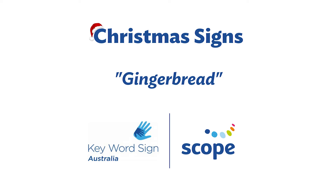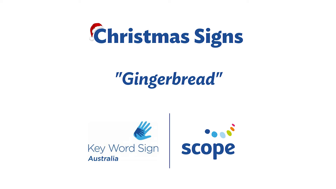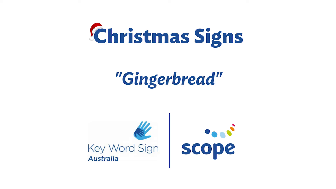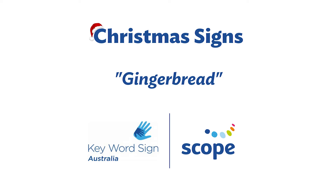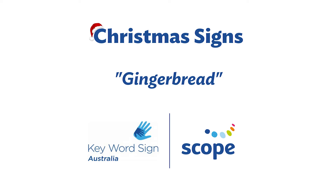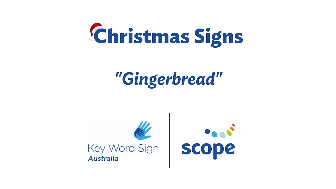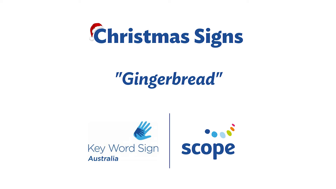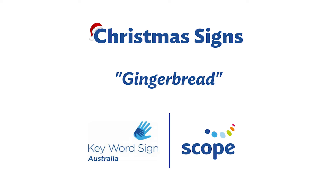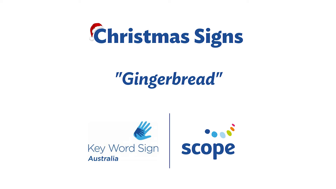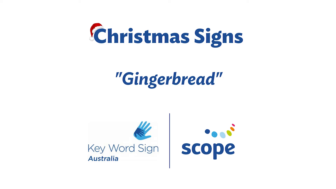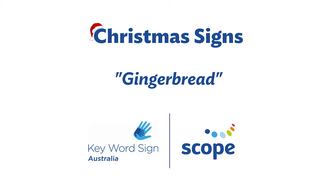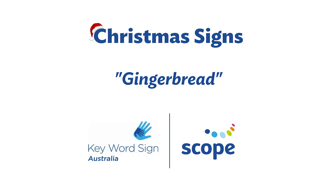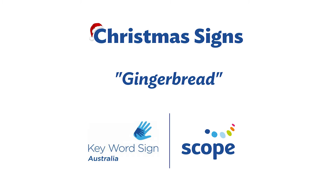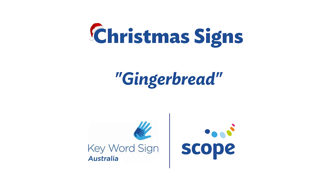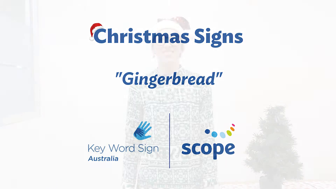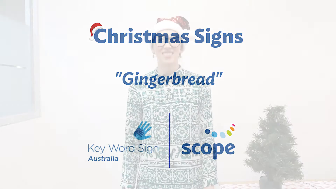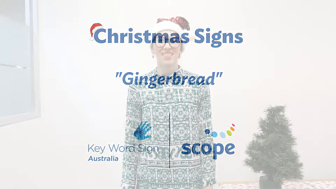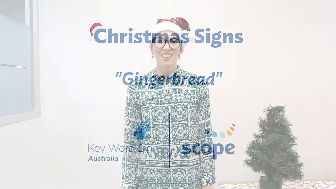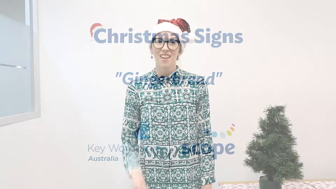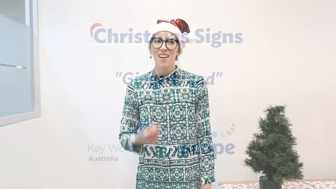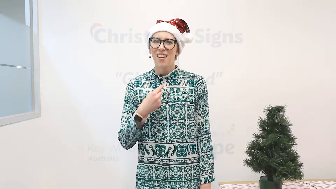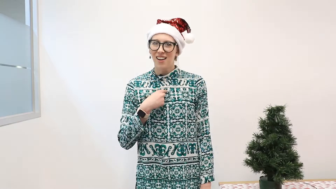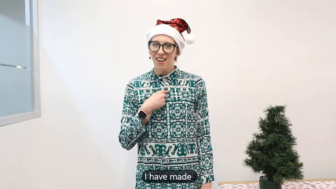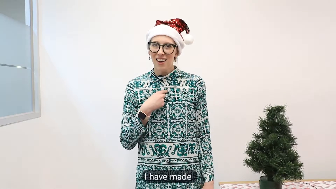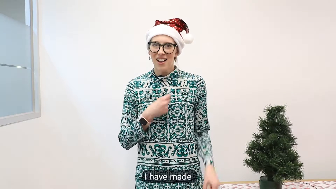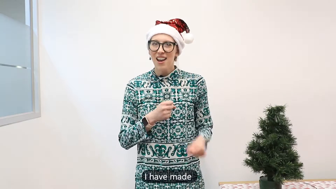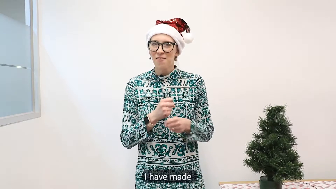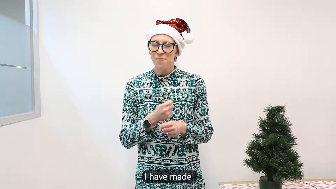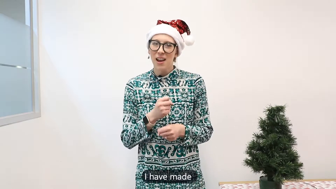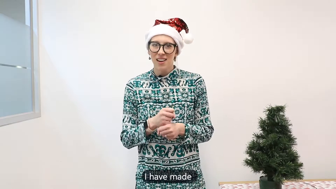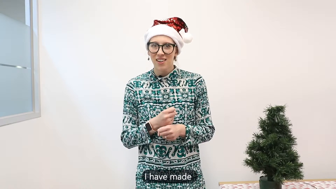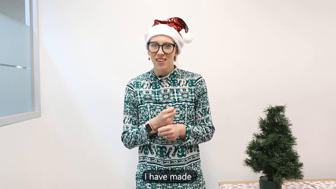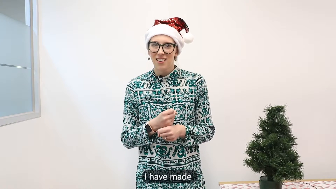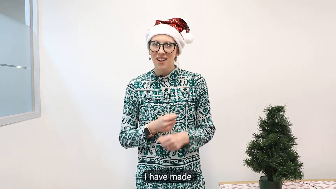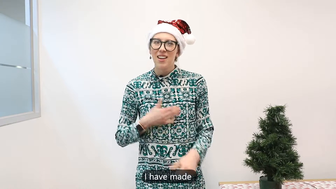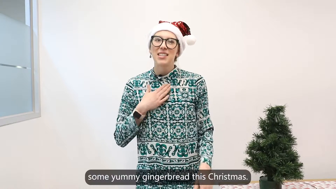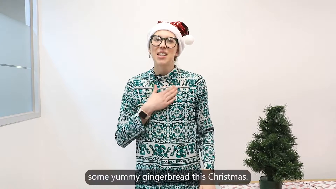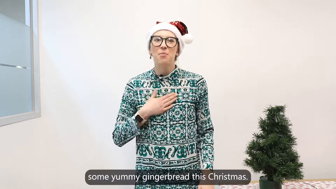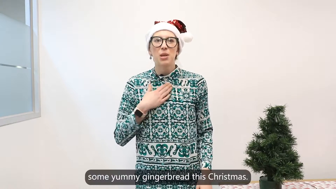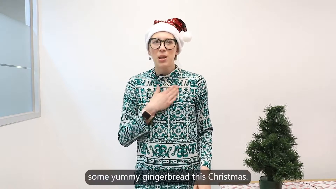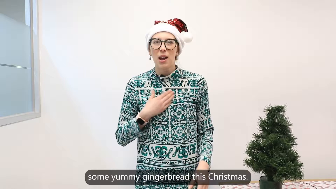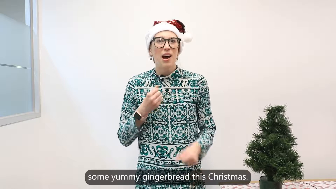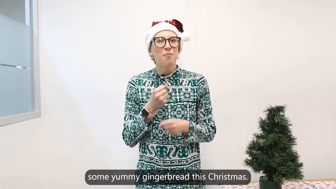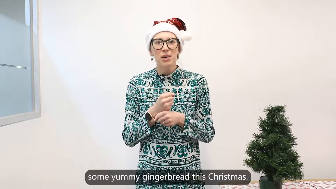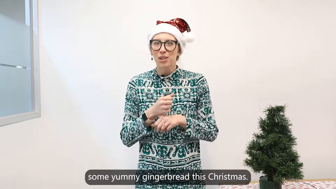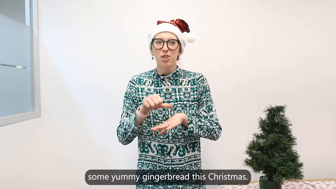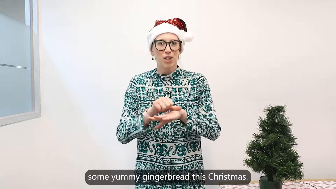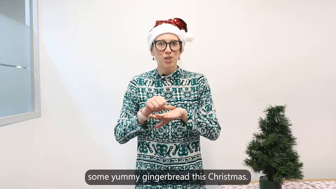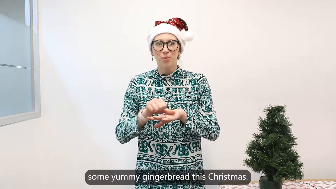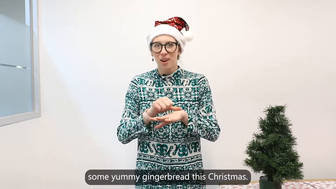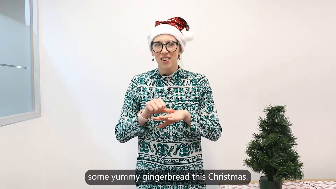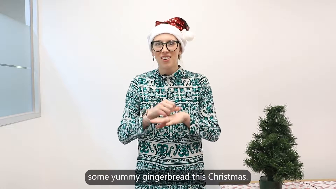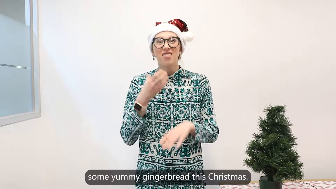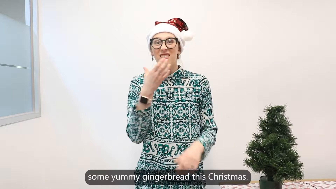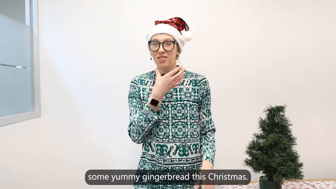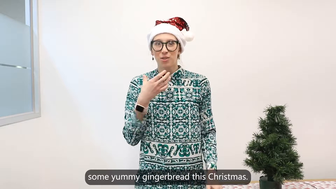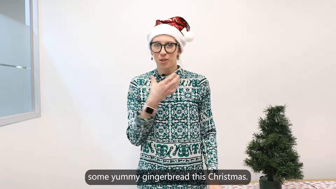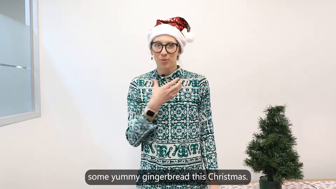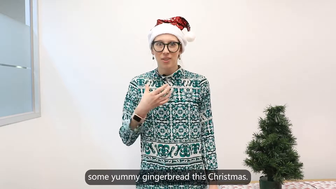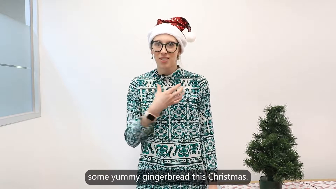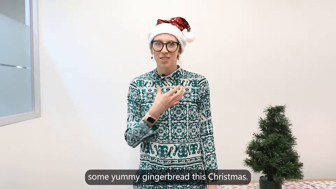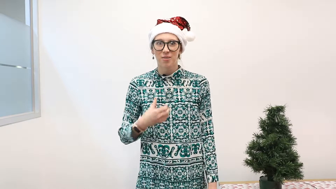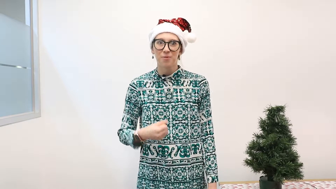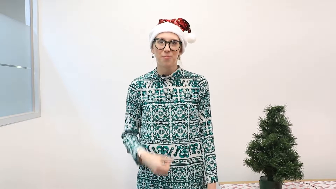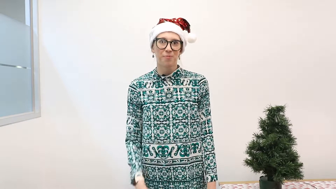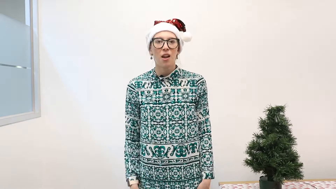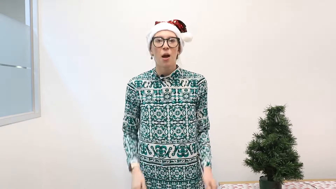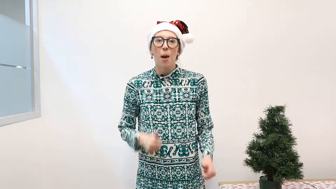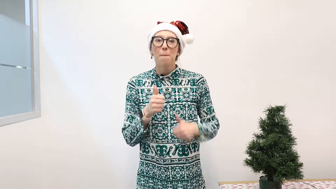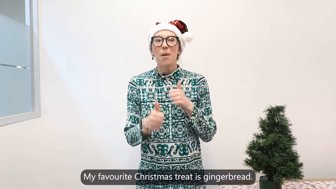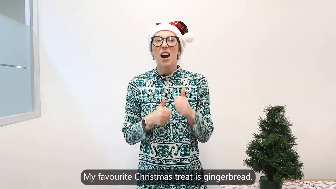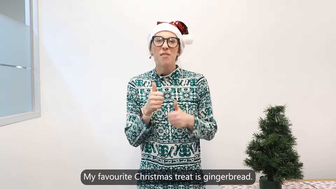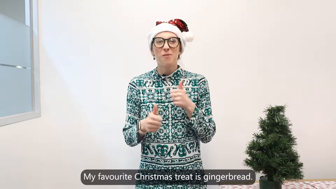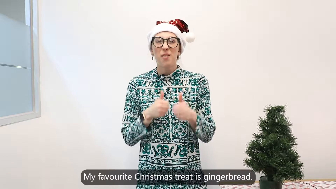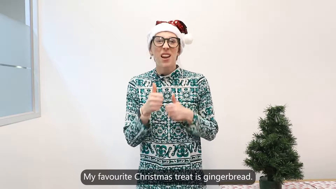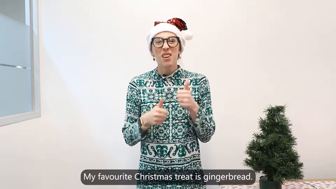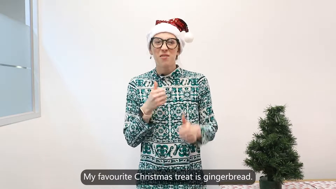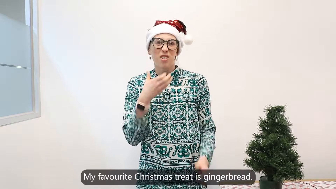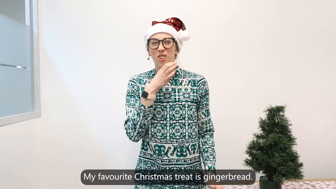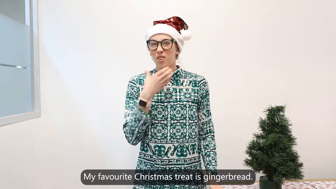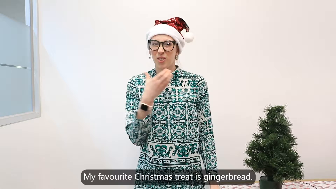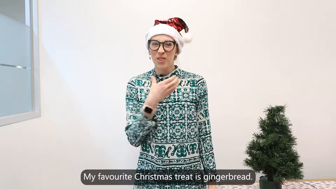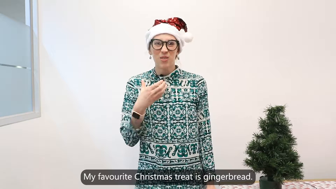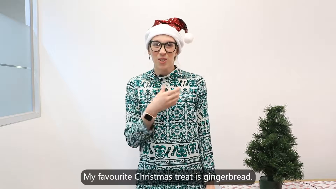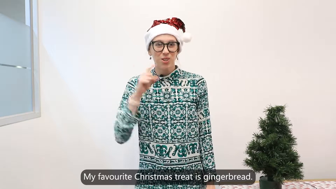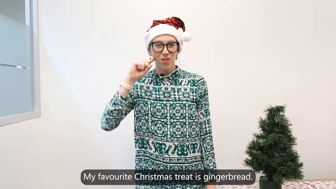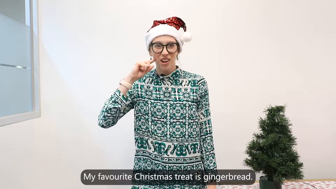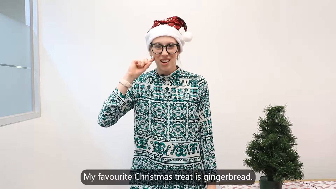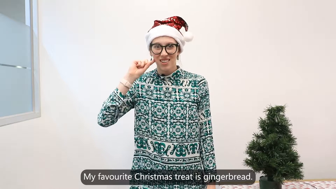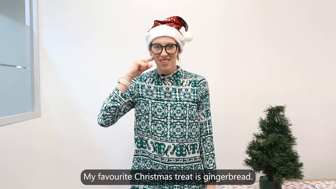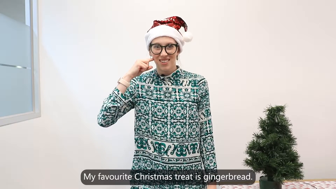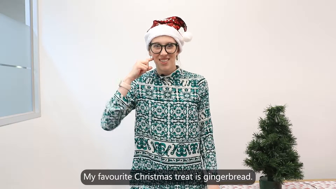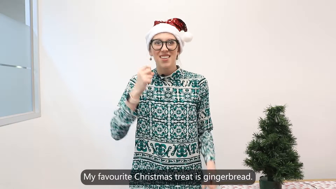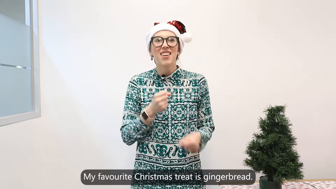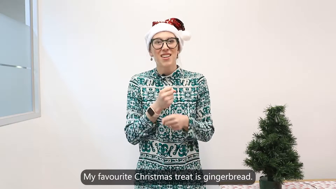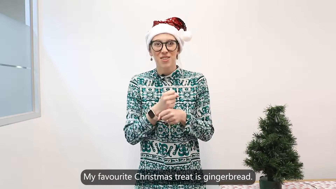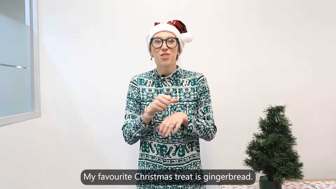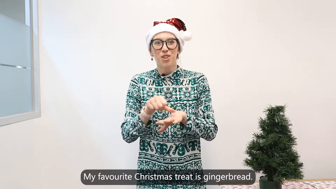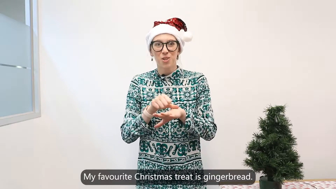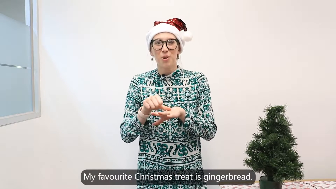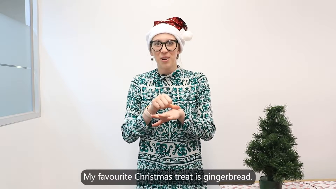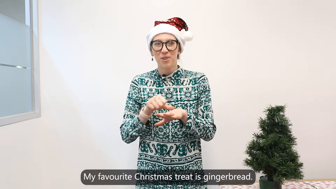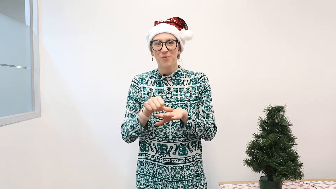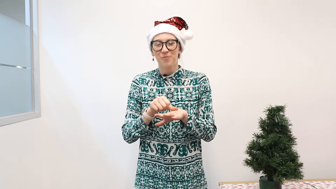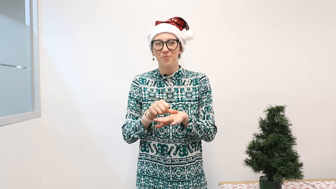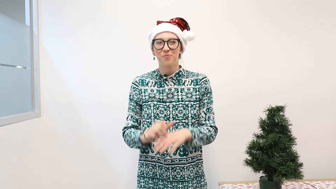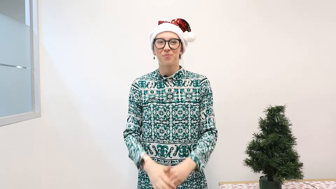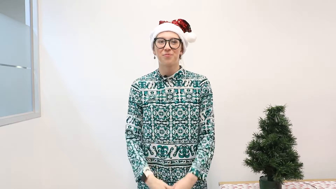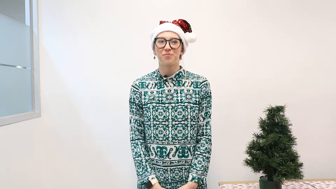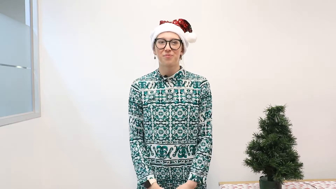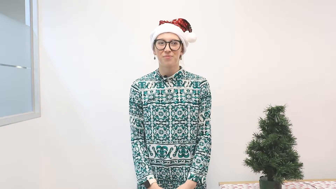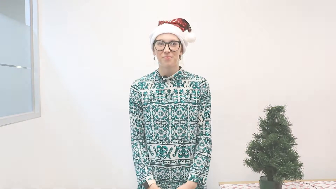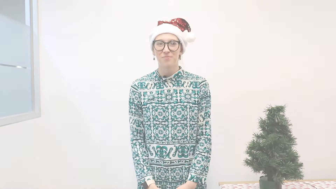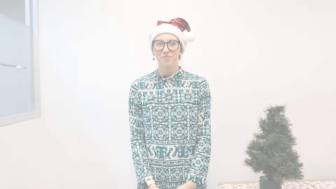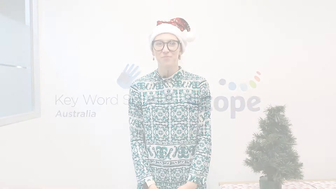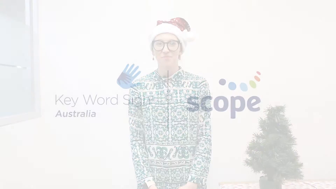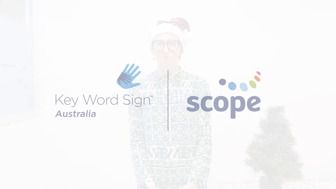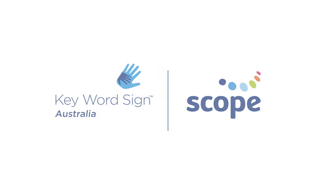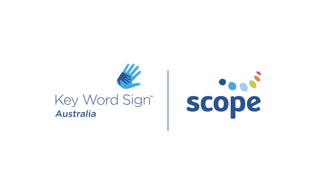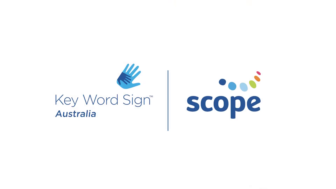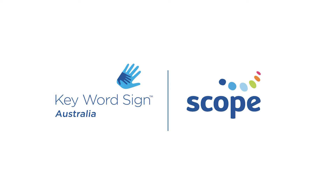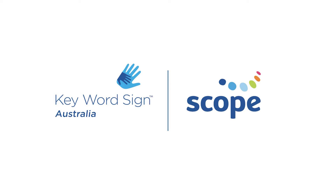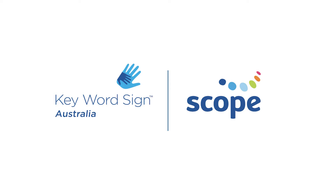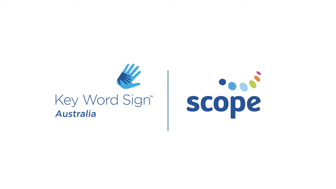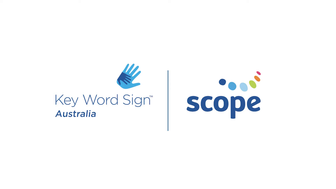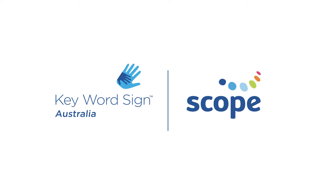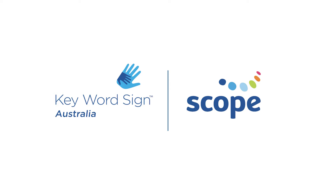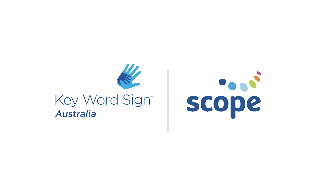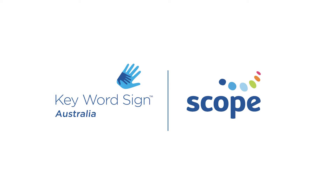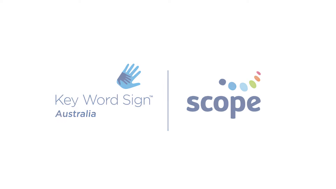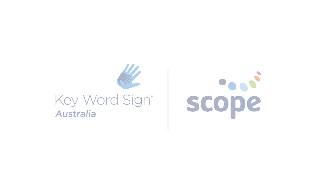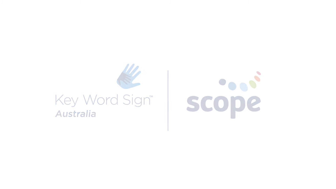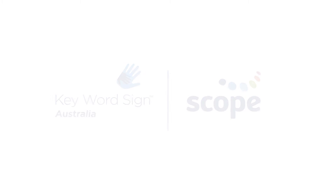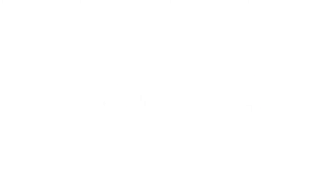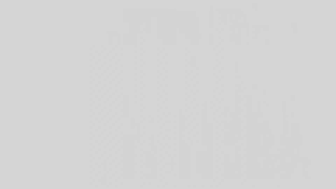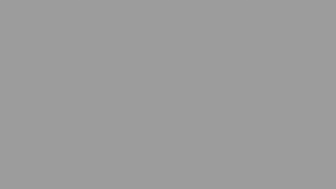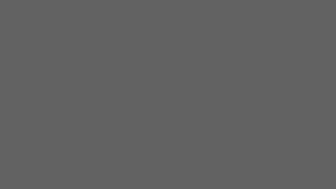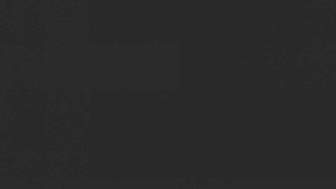Gingerbread